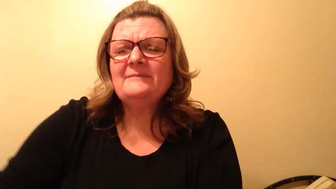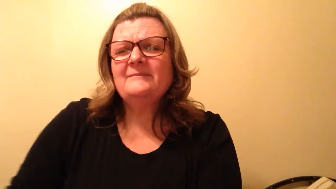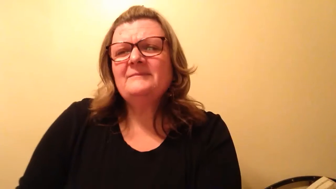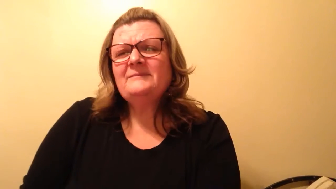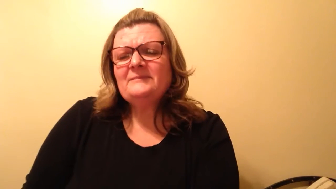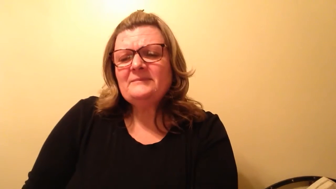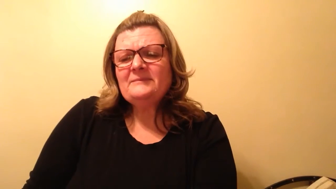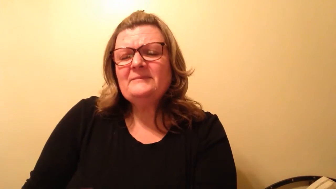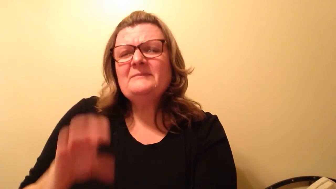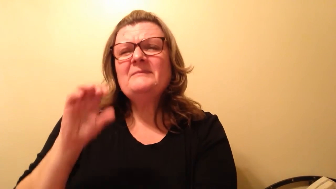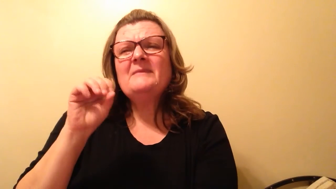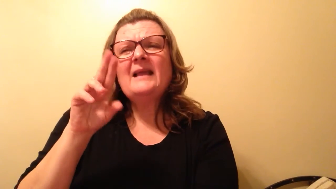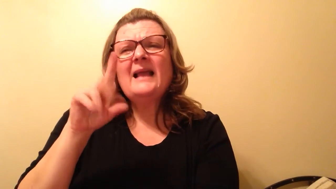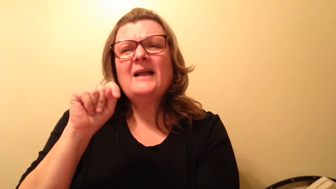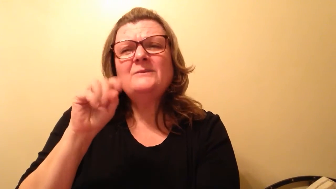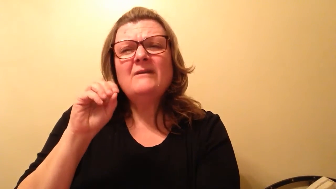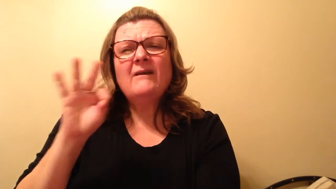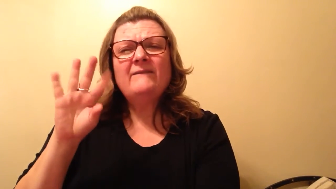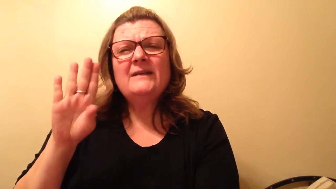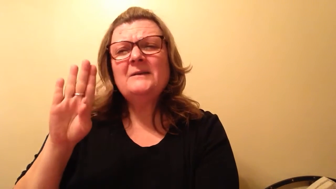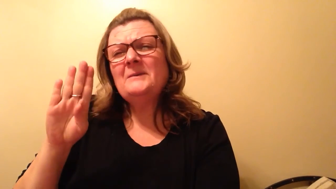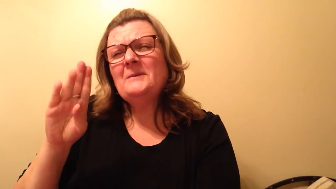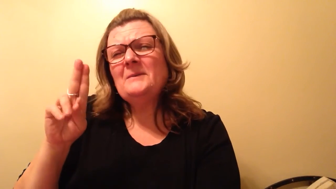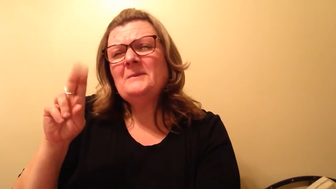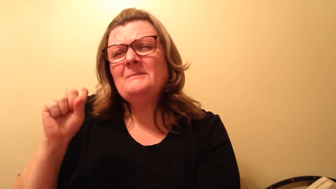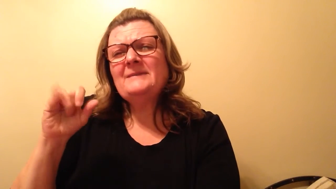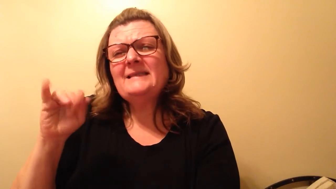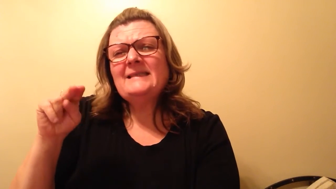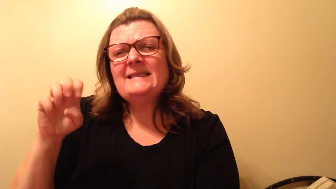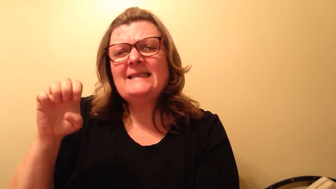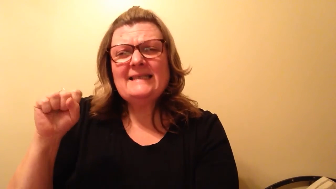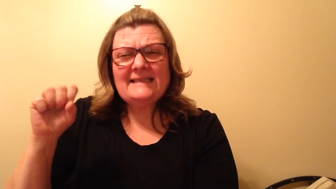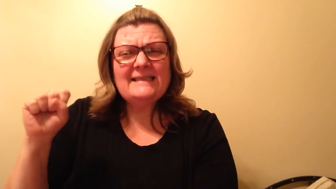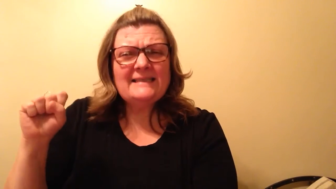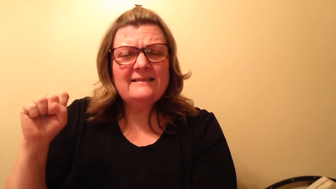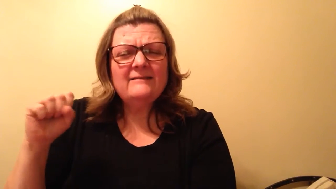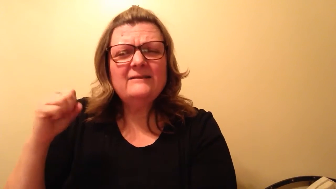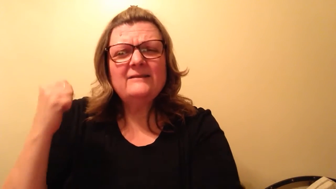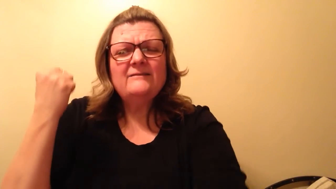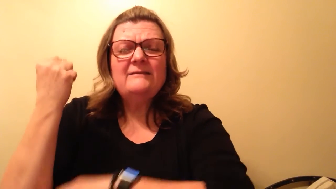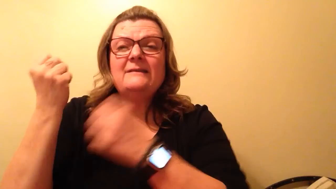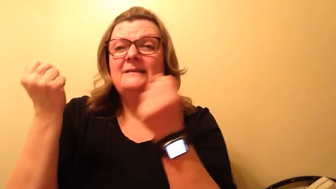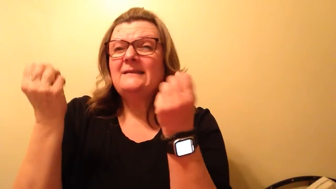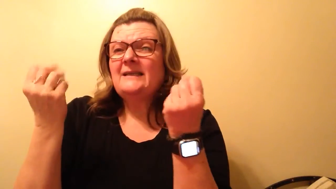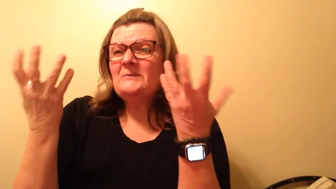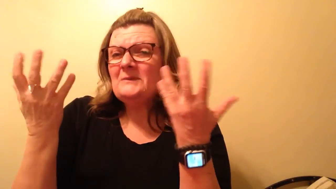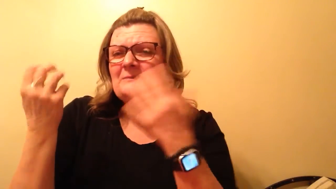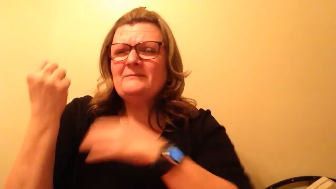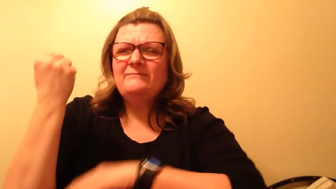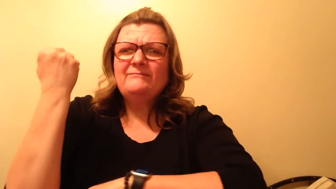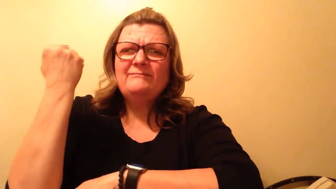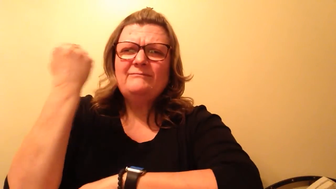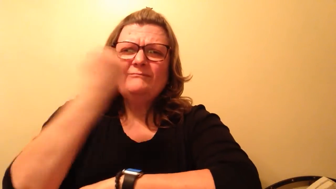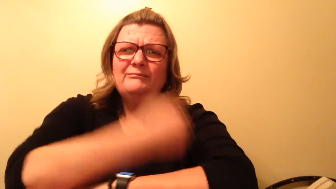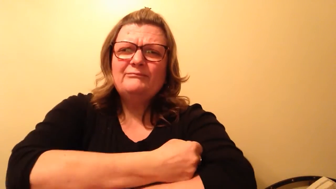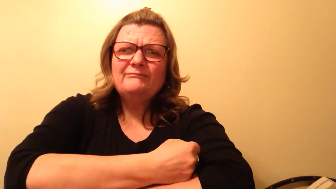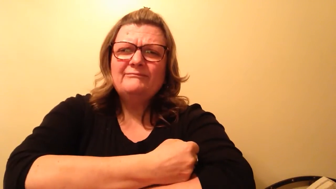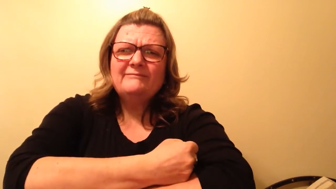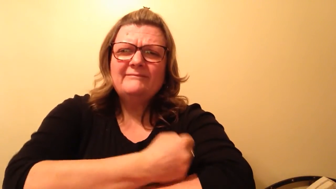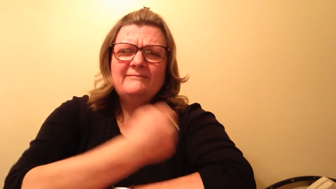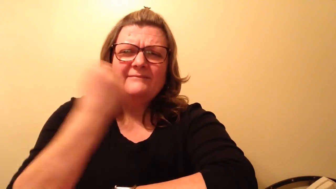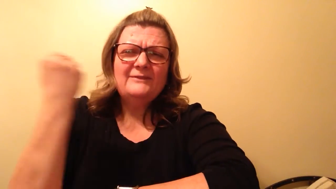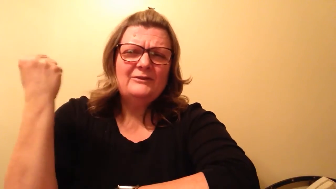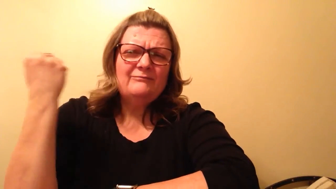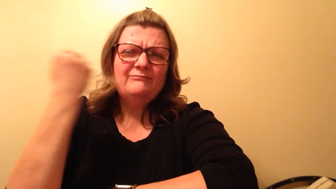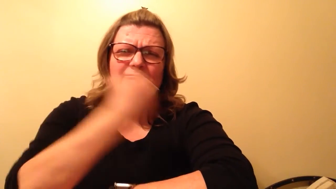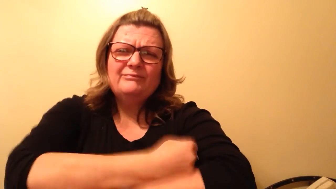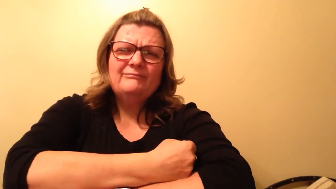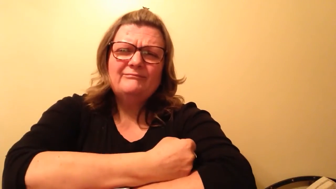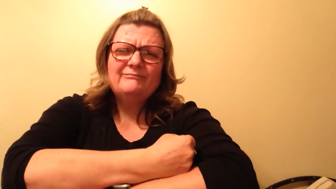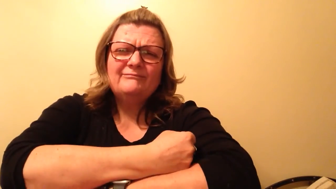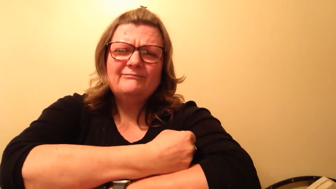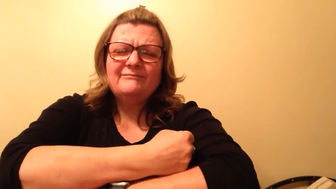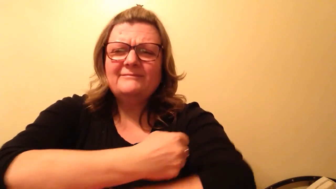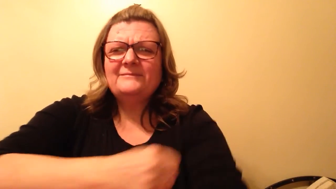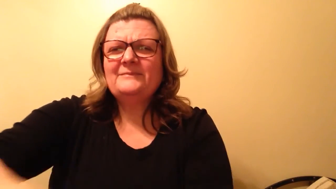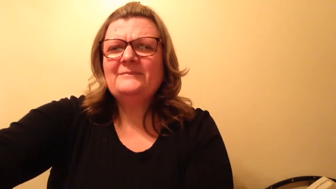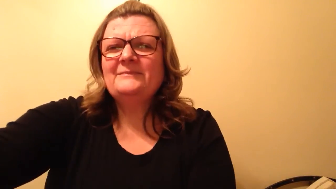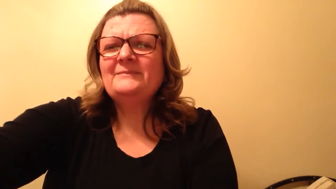Out of Business